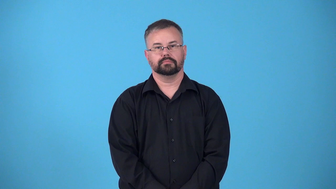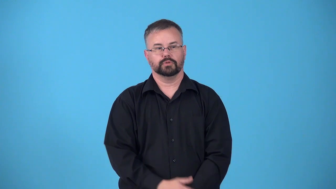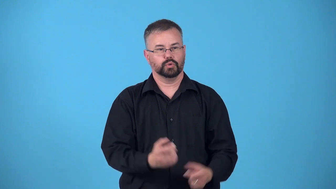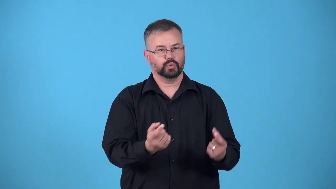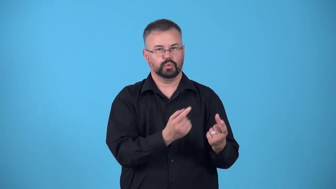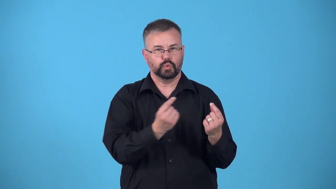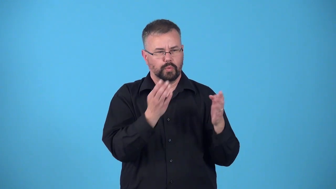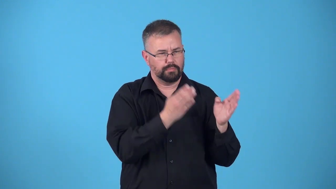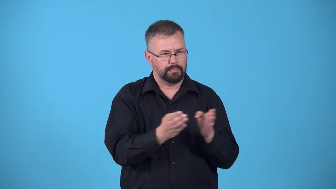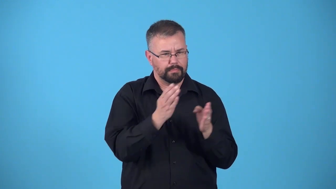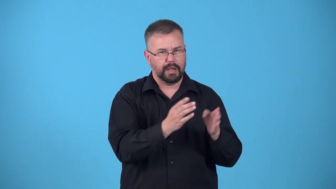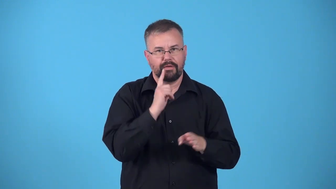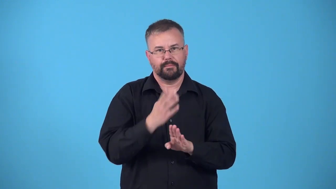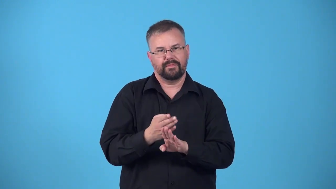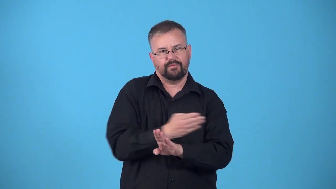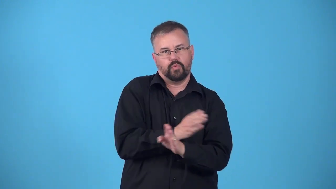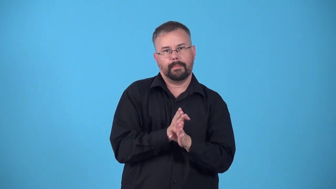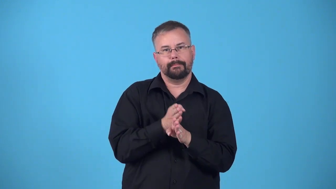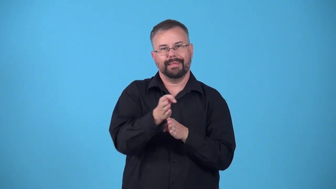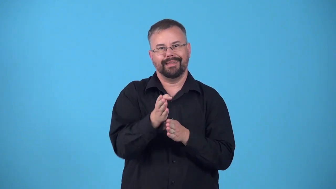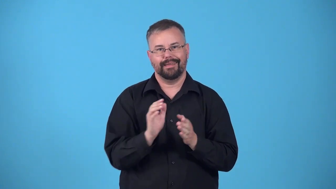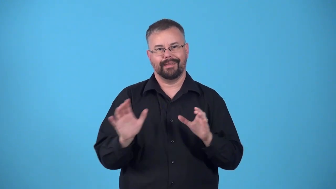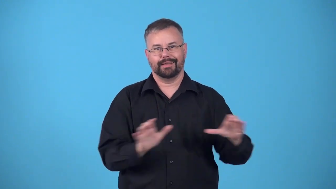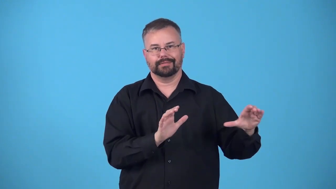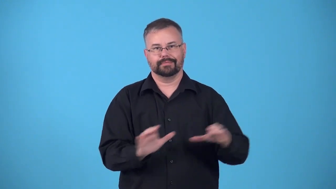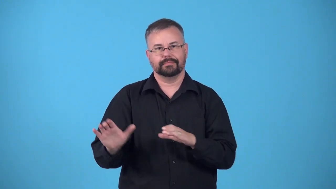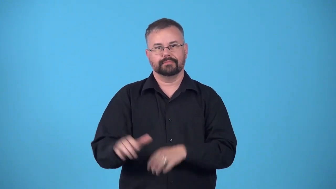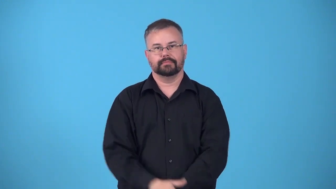warm up